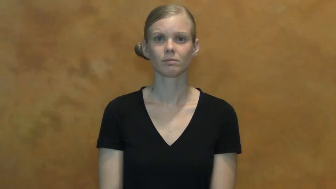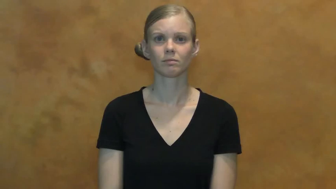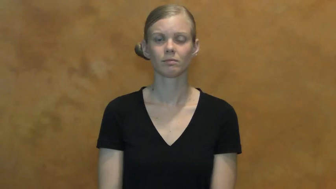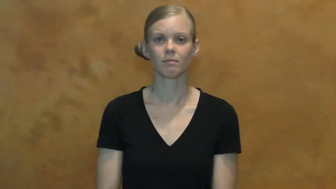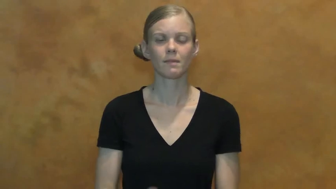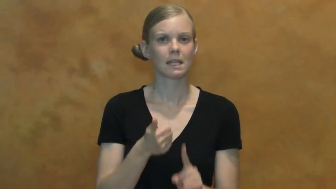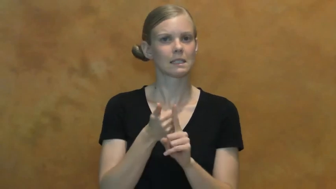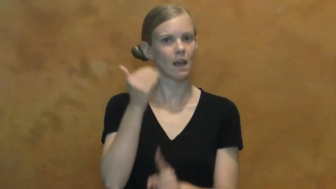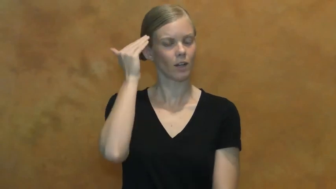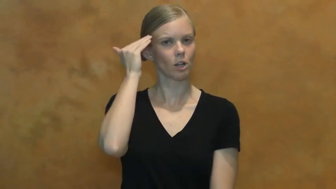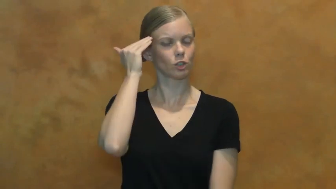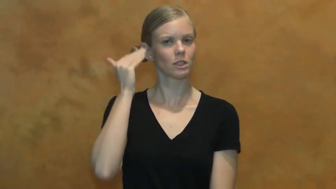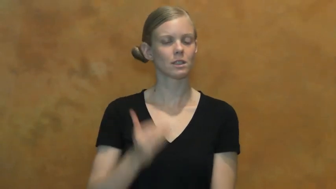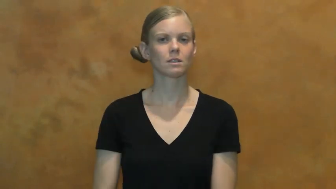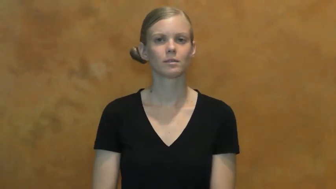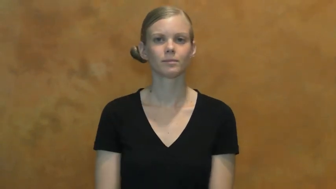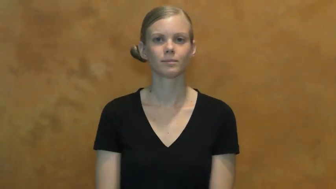self consicousness